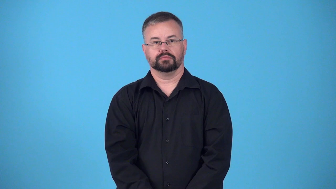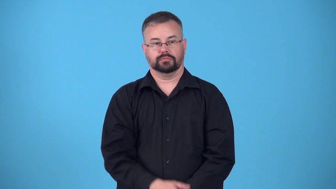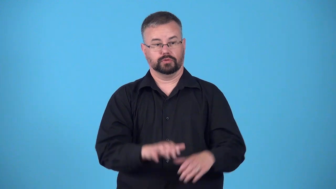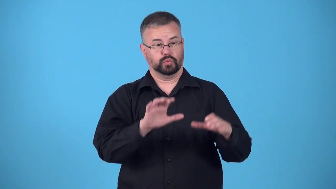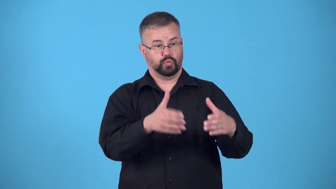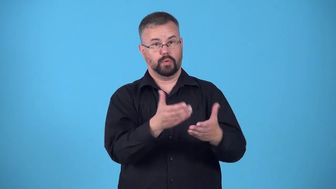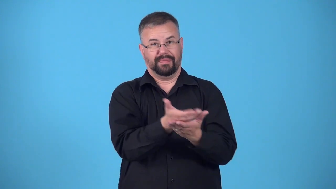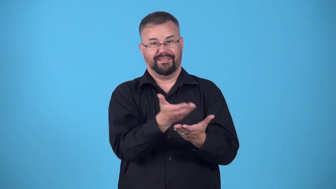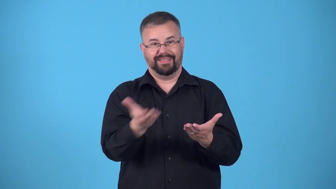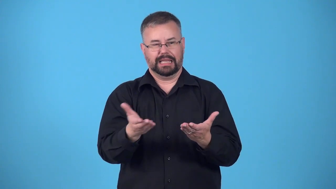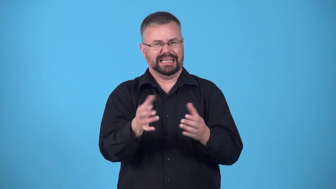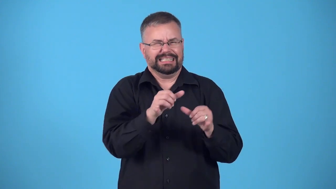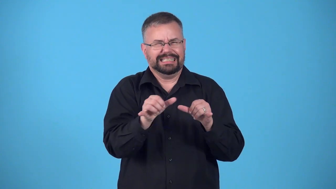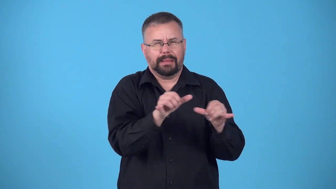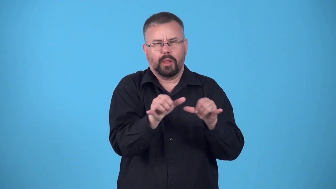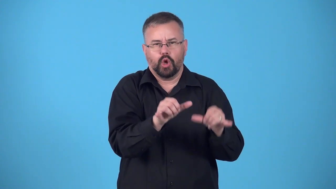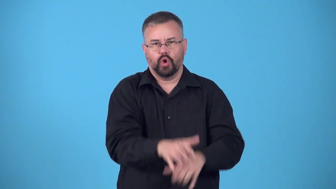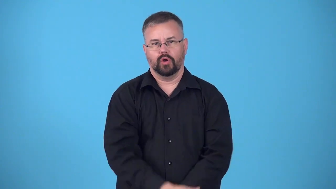group things